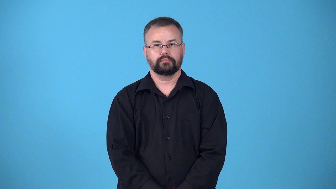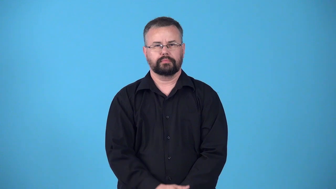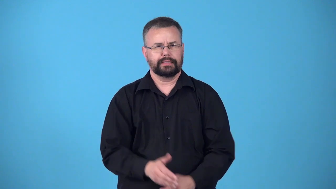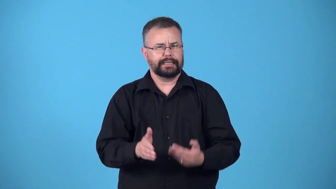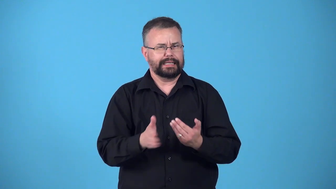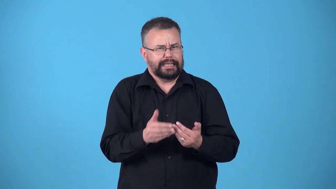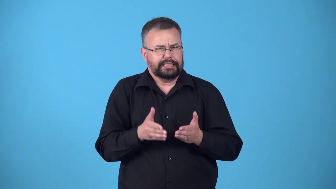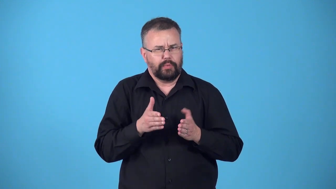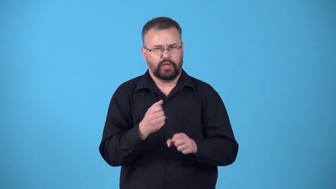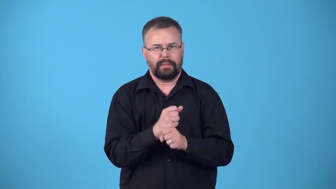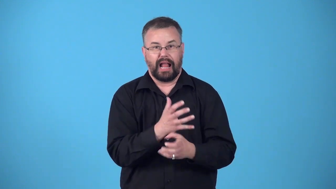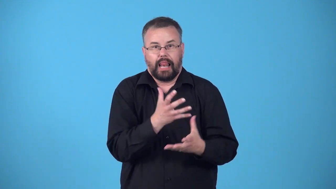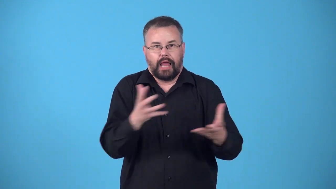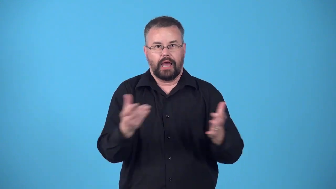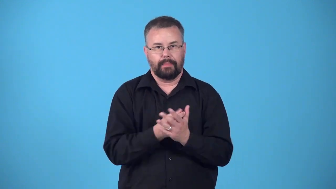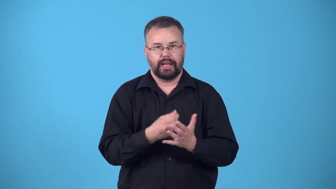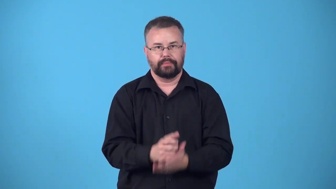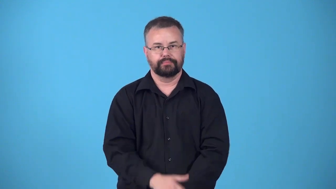gravy train